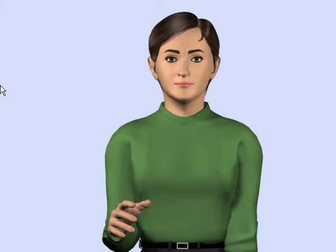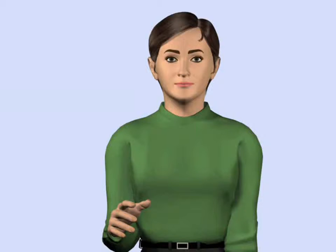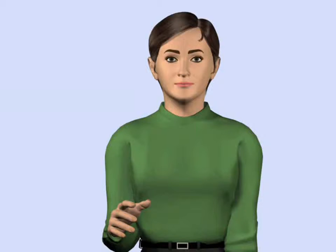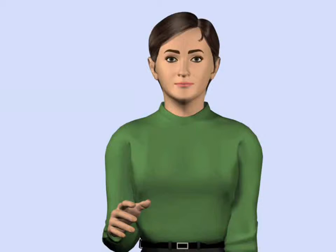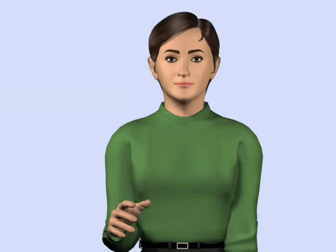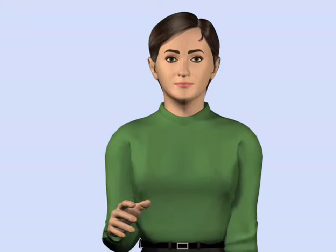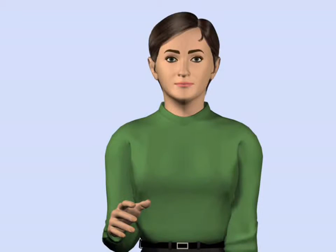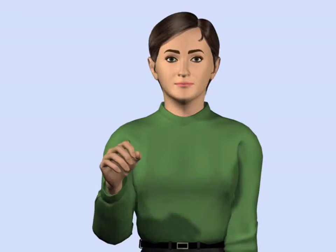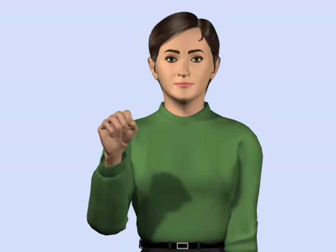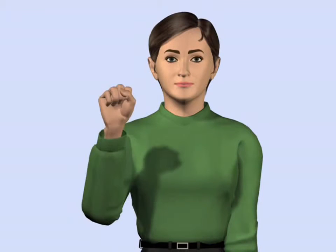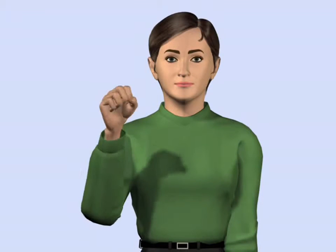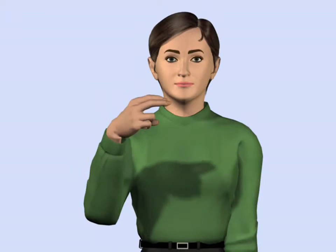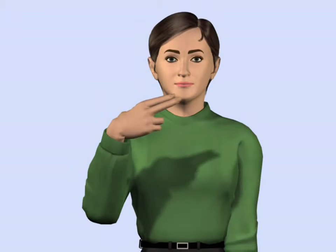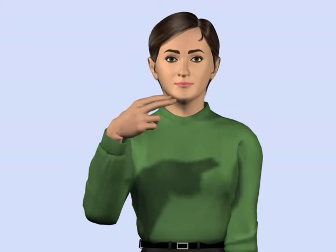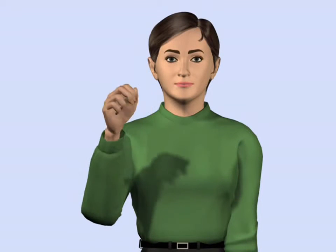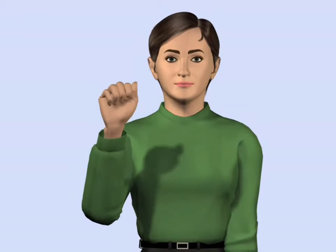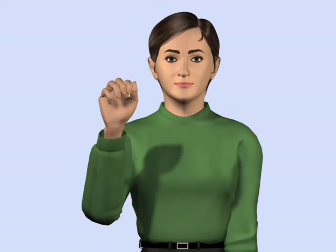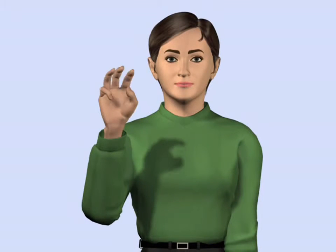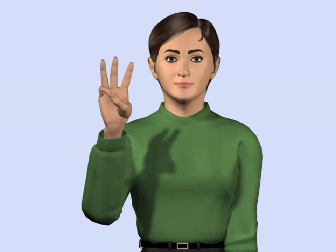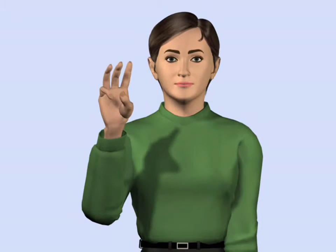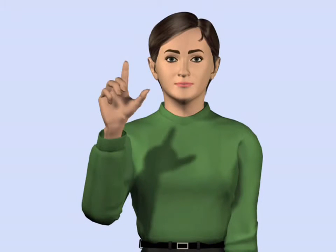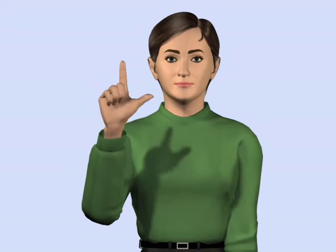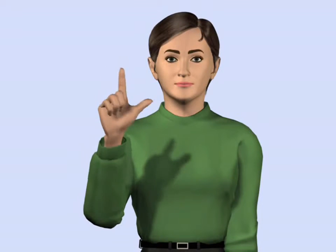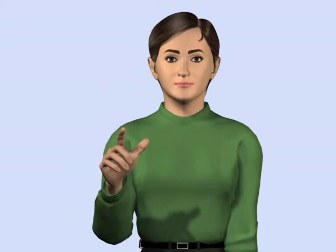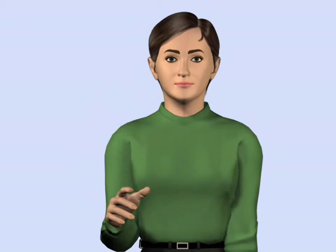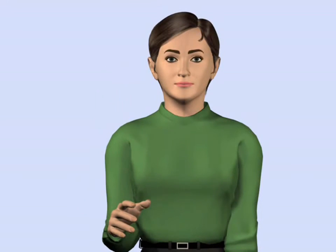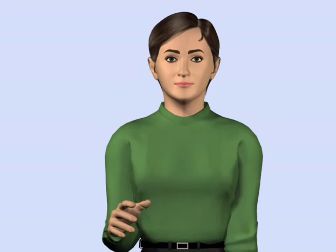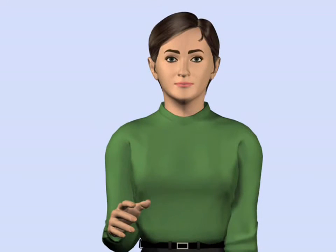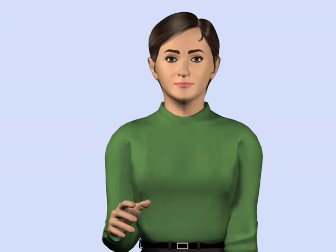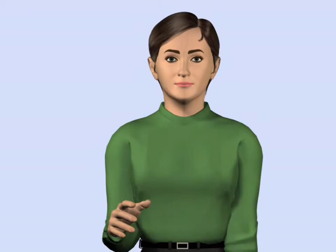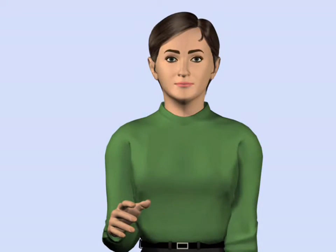shawl